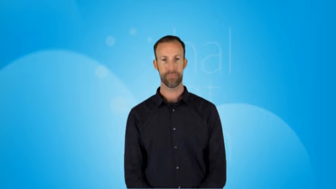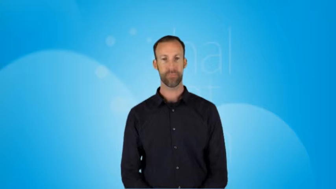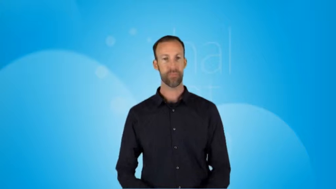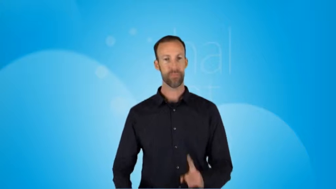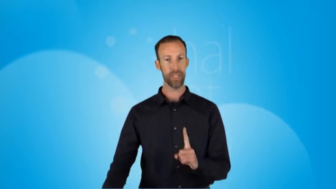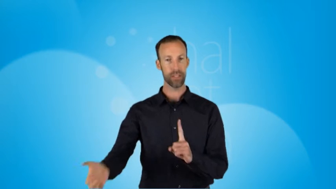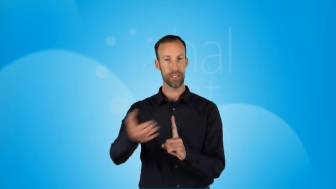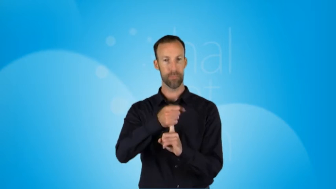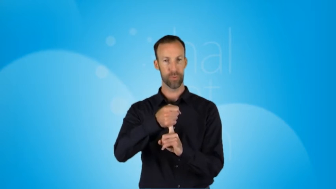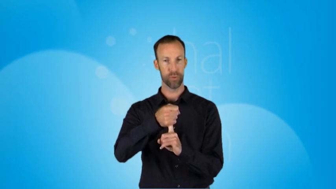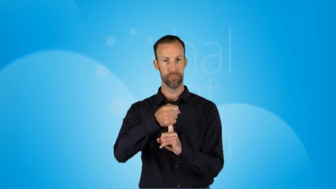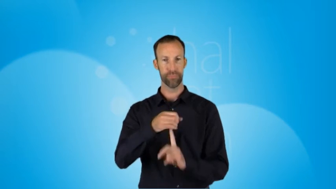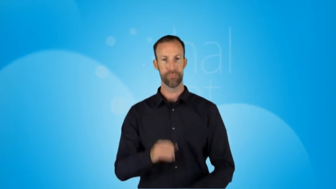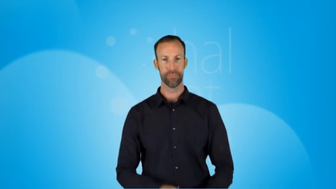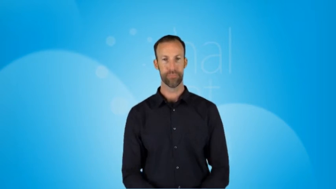capture